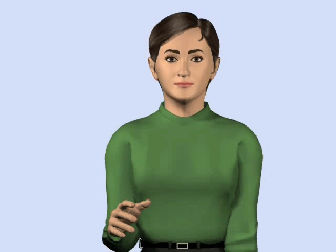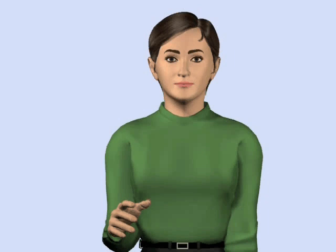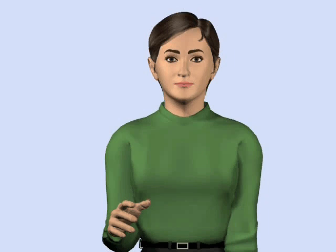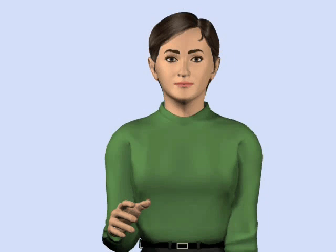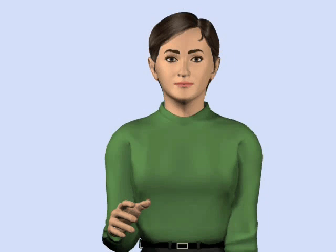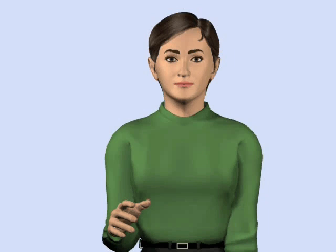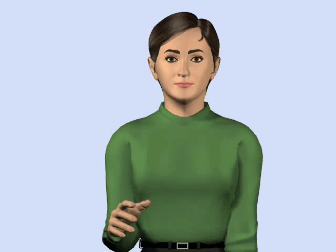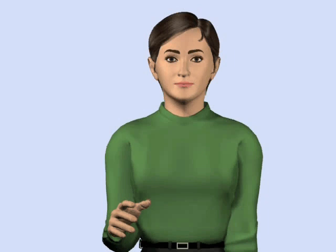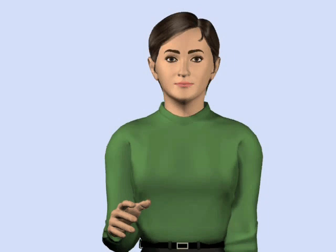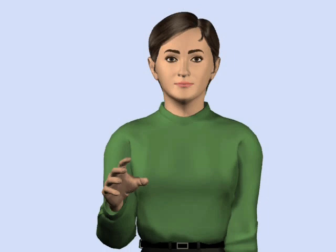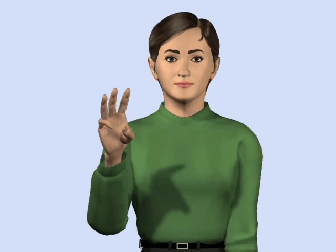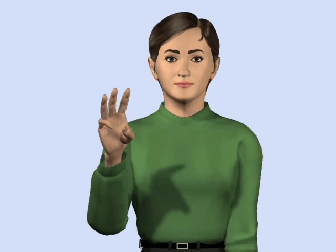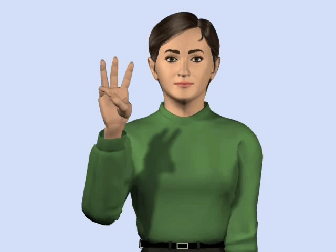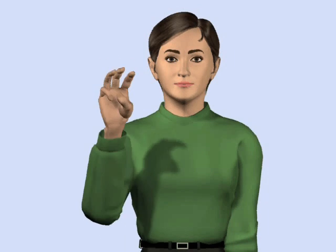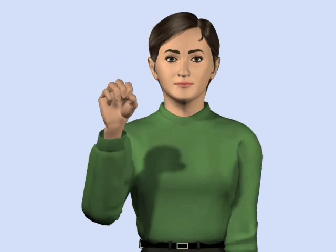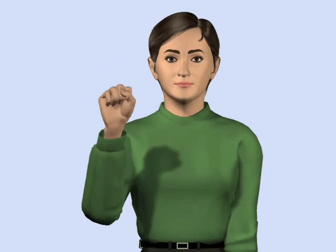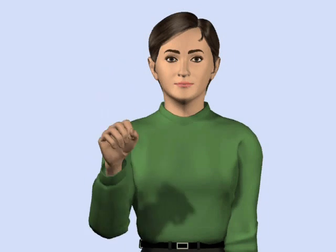Winston Salem,NC